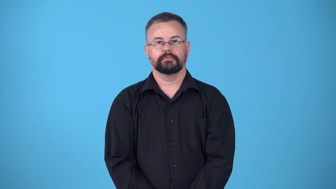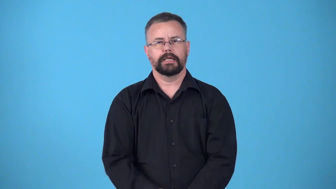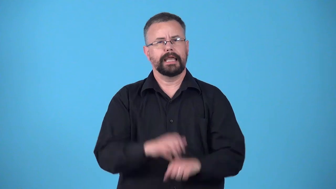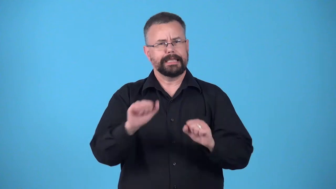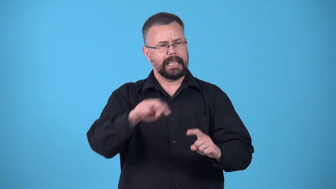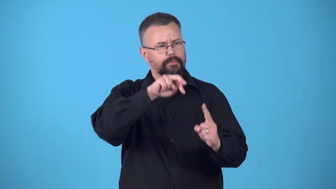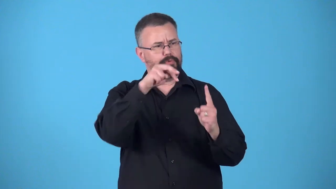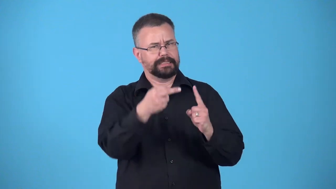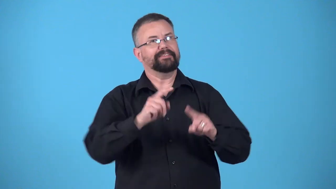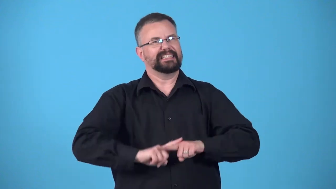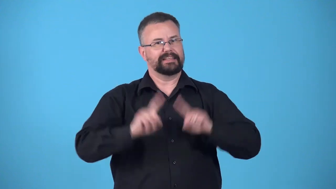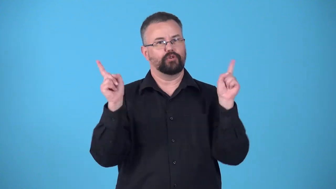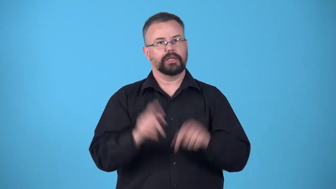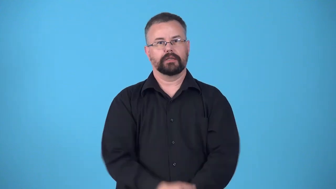differentiable